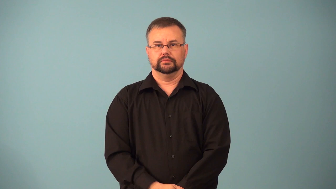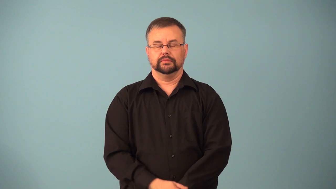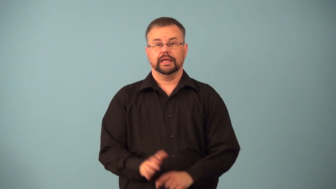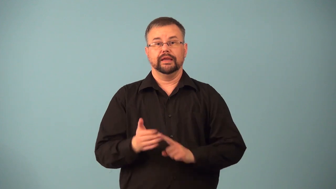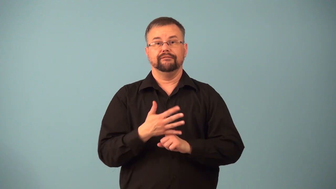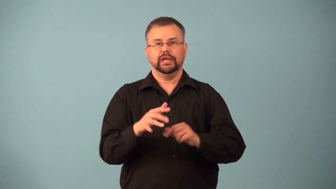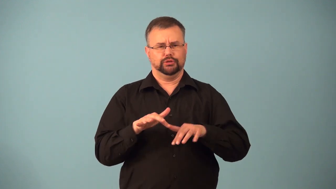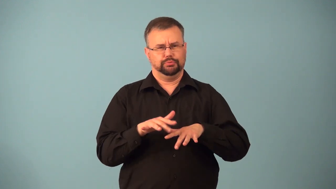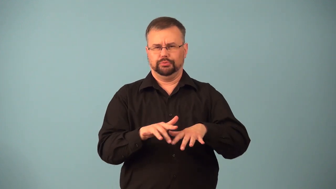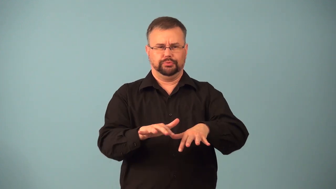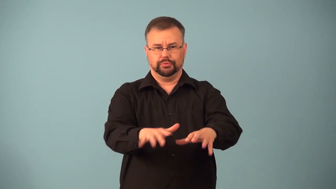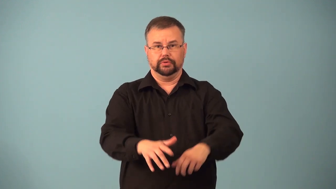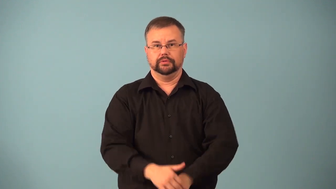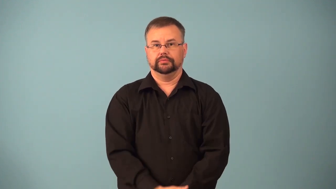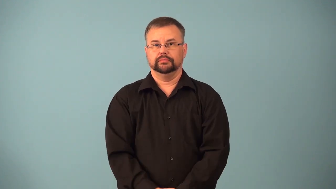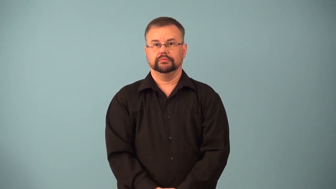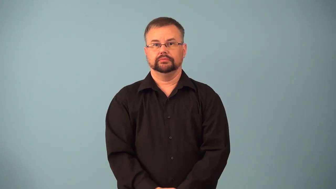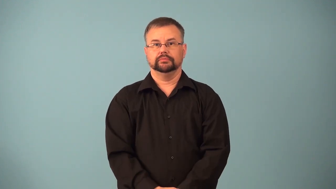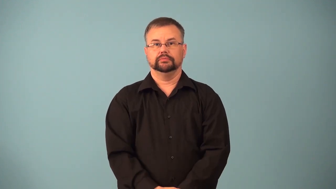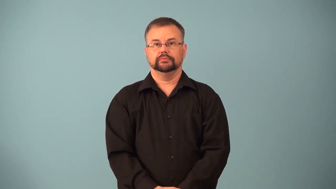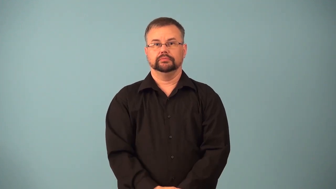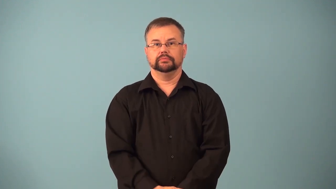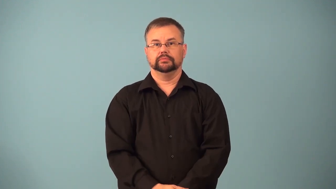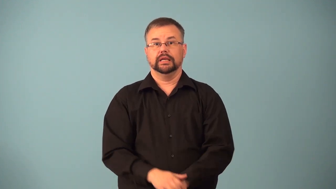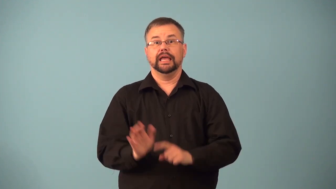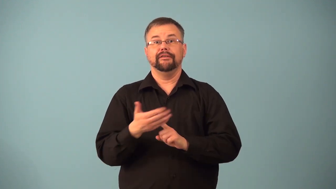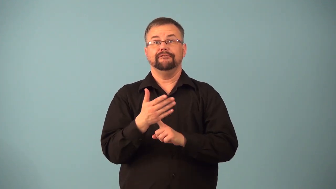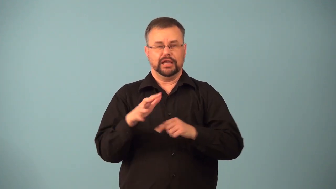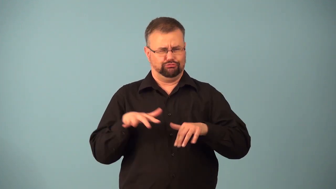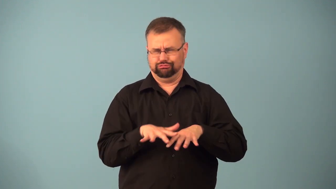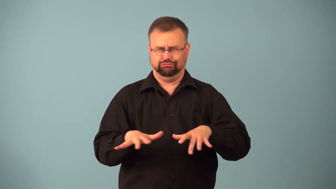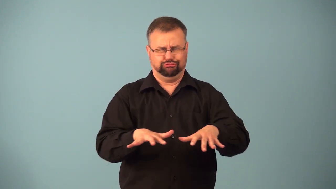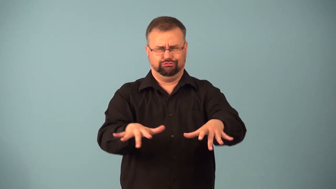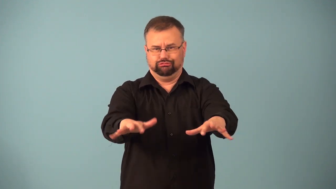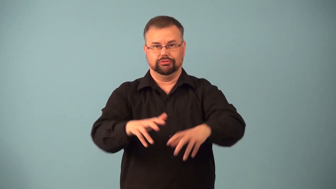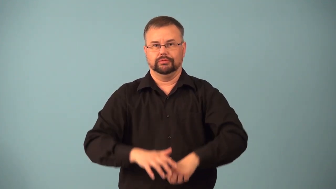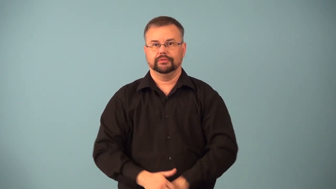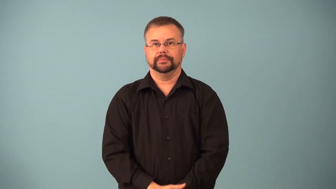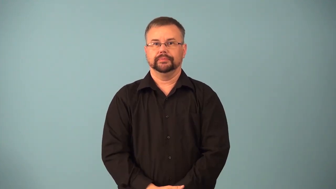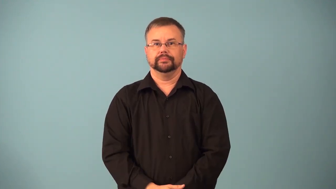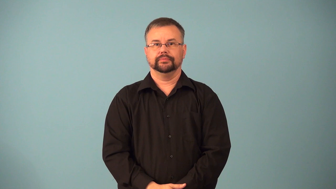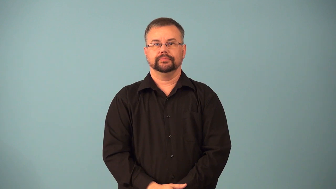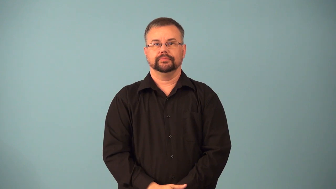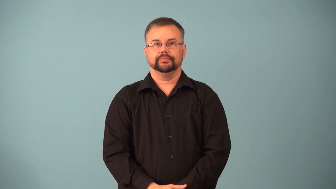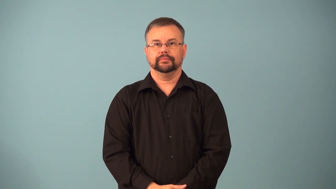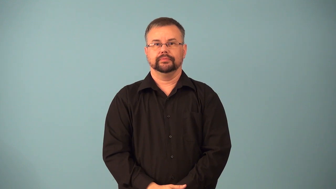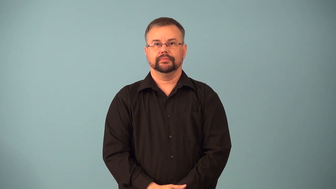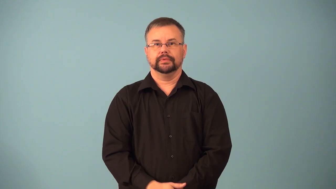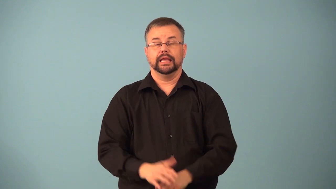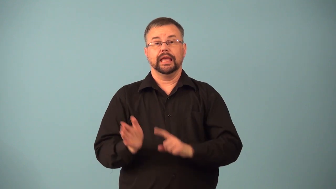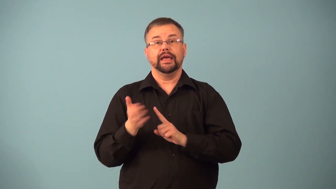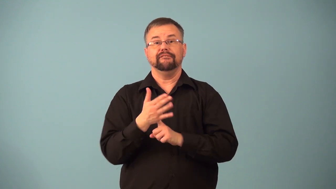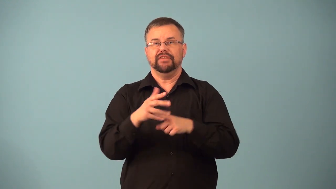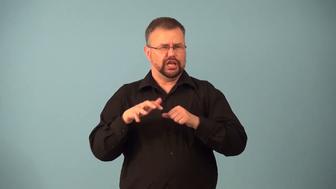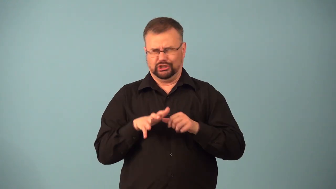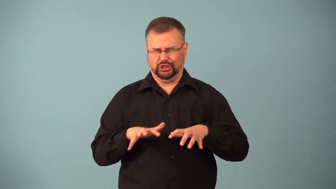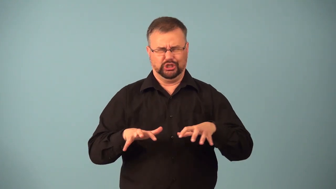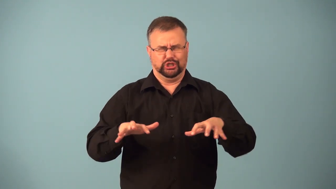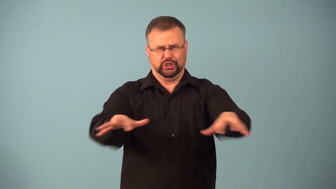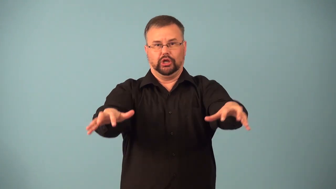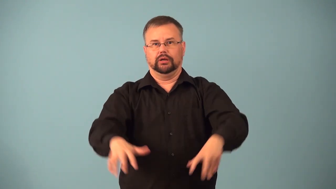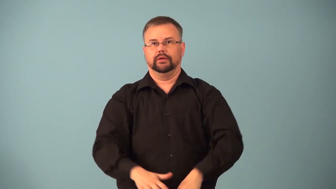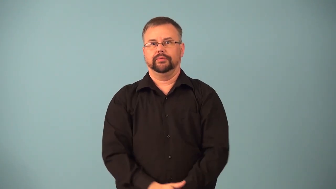scads of fish,scads and scads of fish, scads and scads and scads of fish